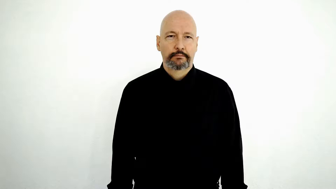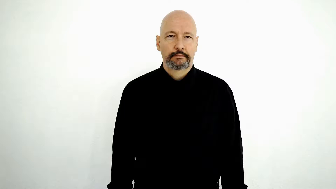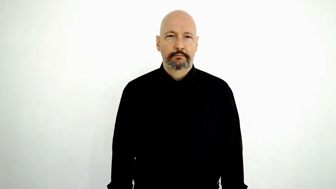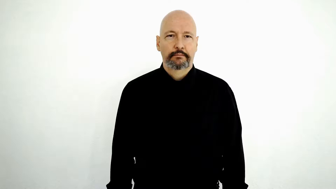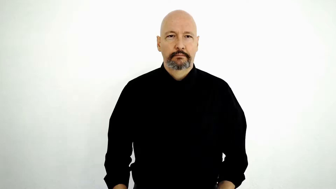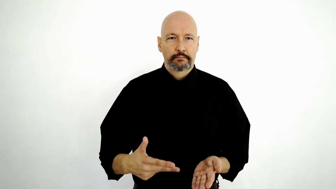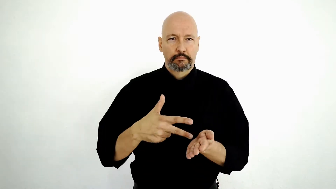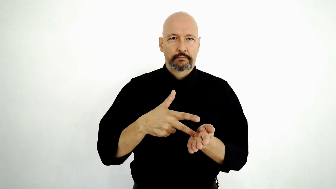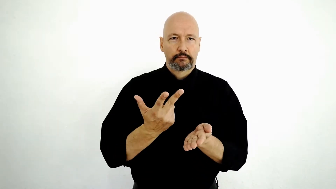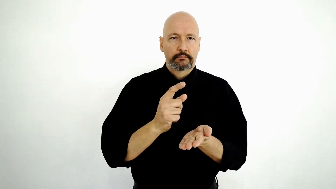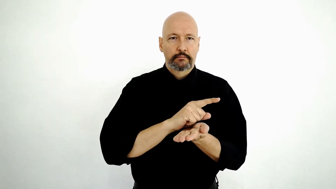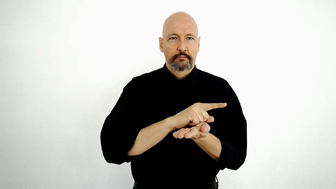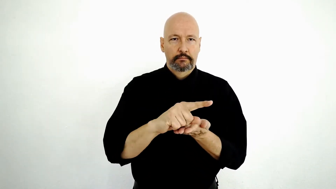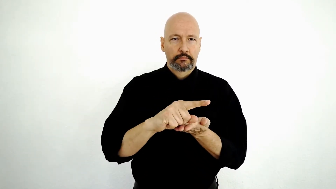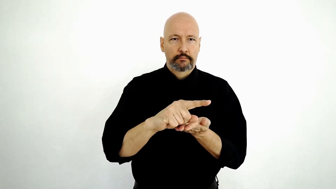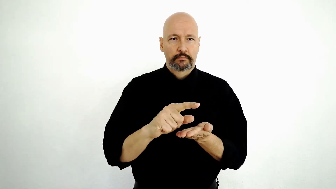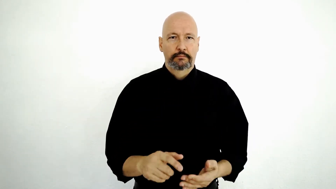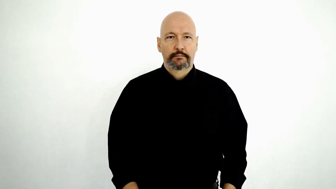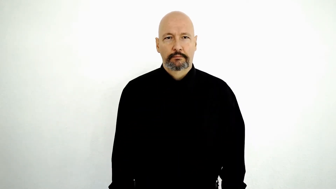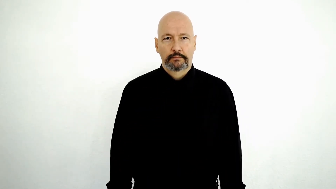THRICE-a-WEEK